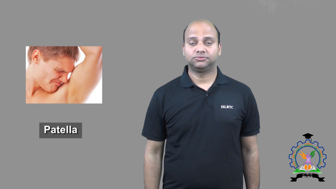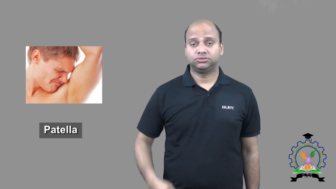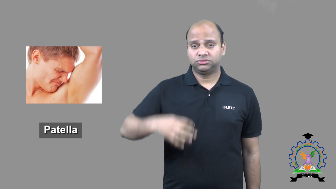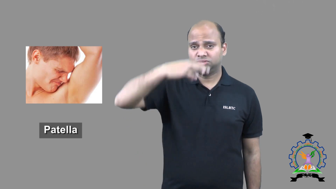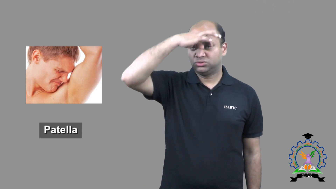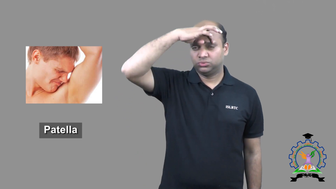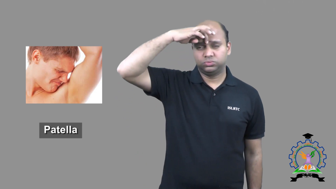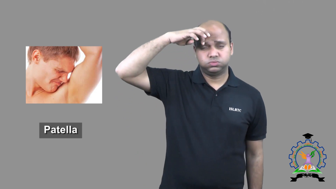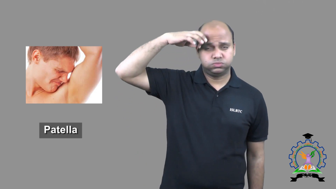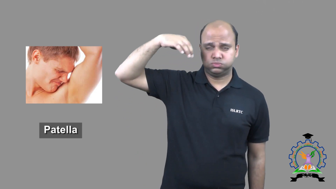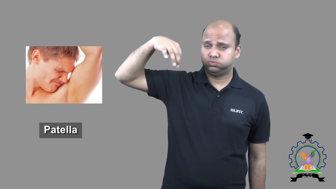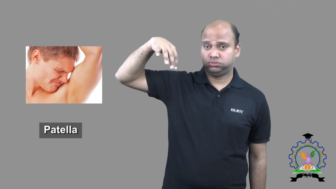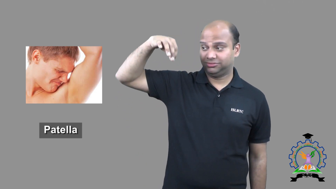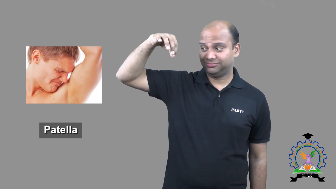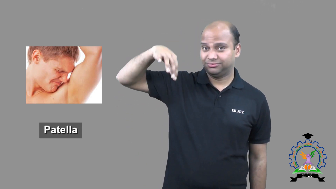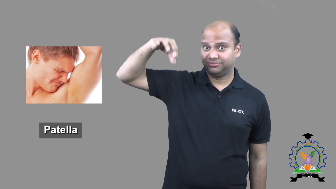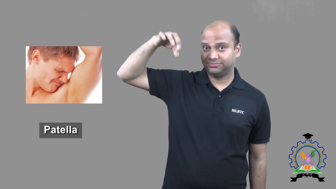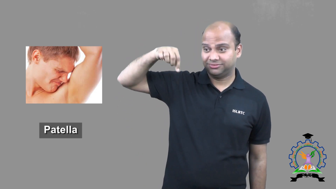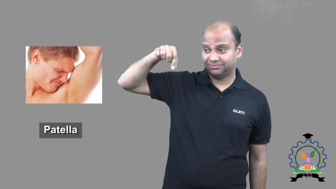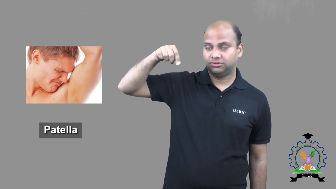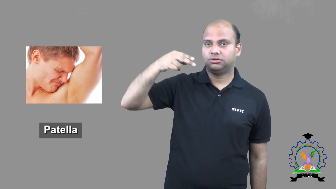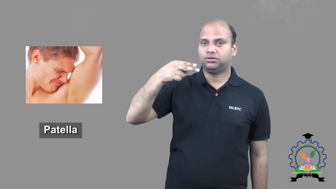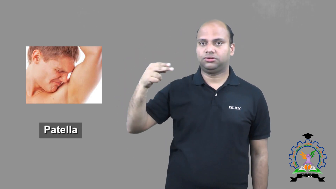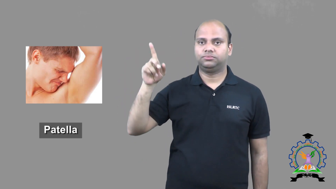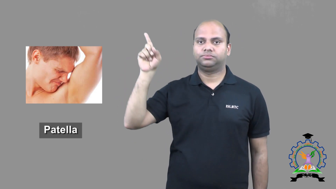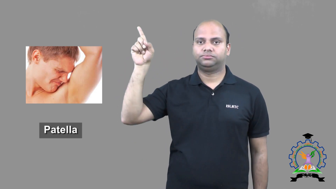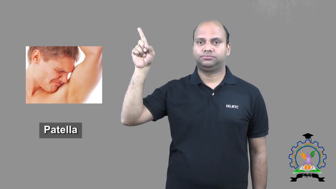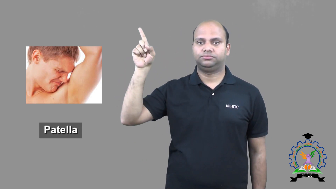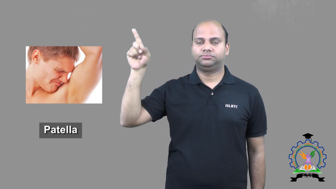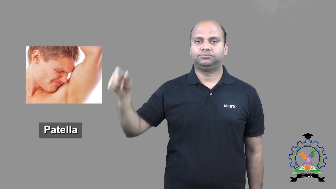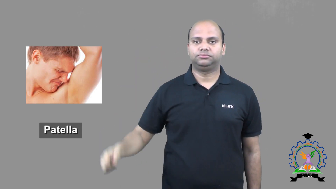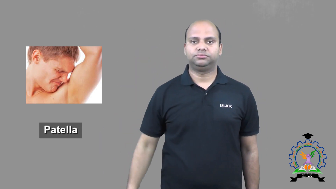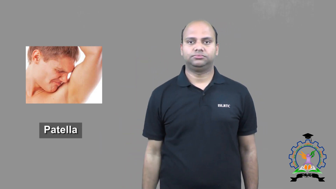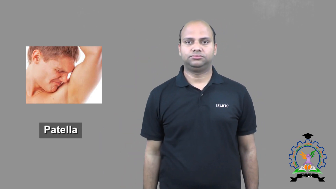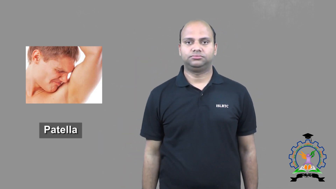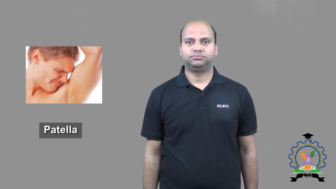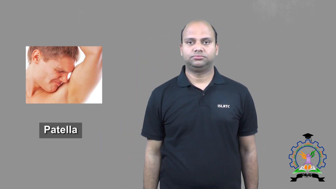Perspiration